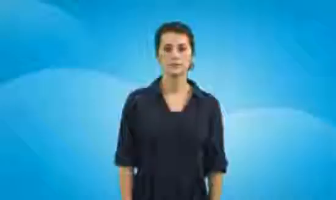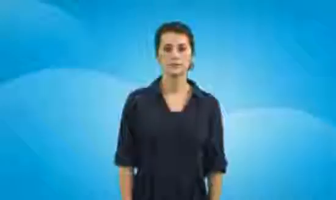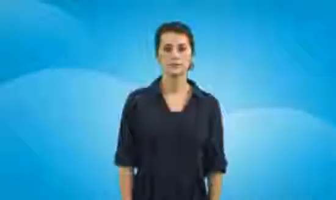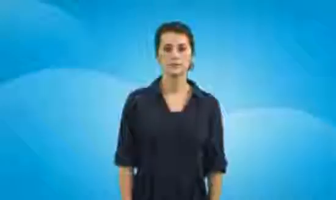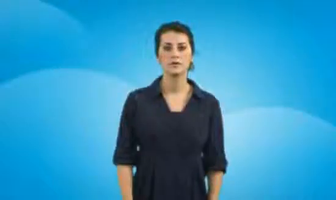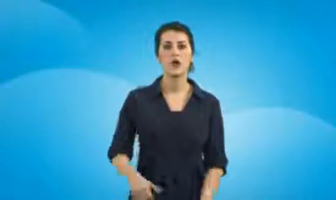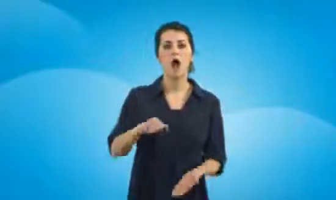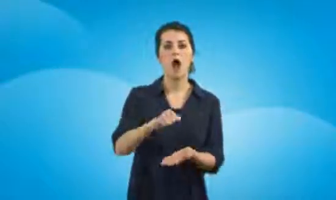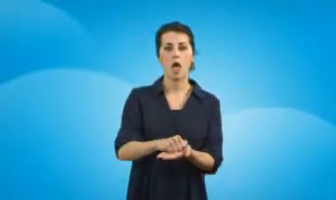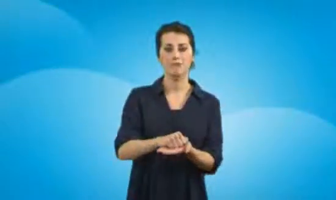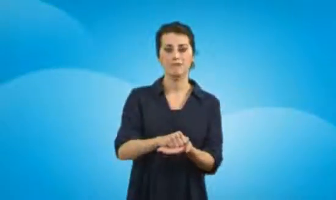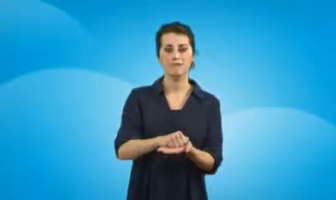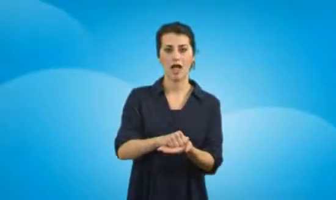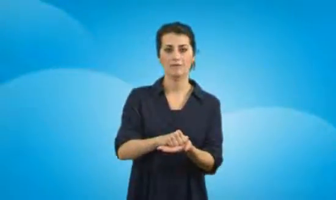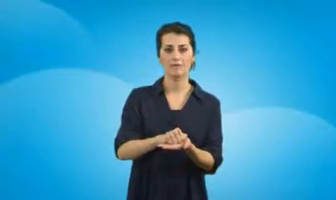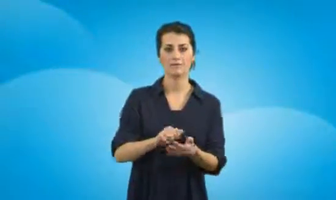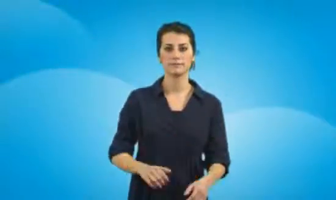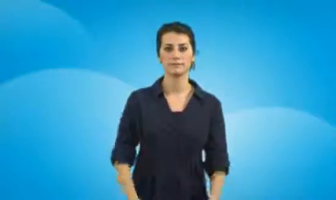Foundation